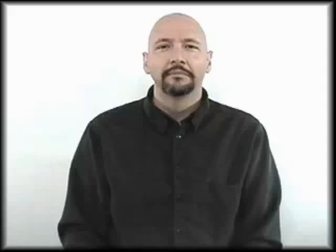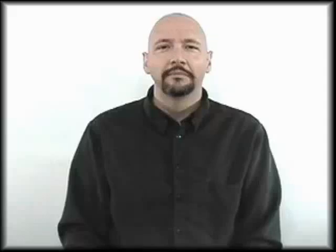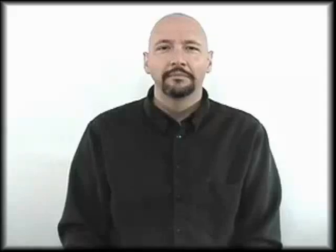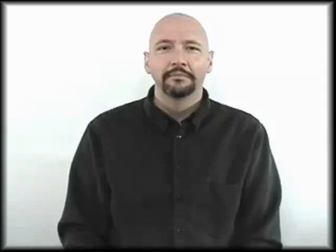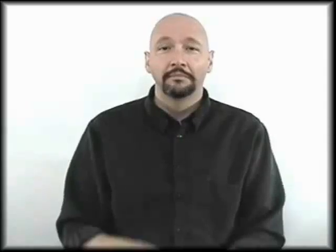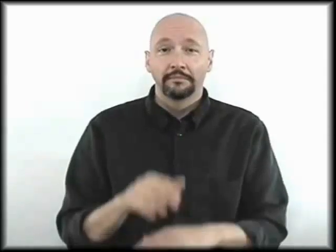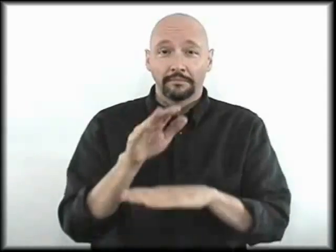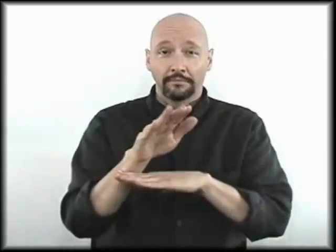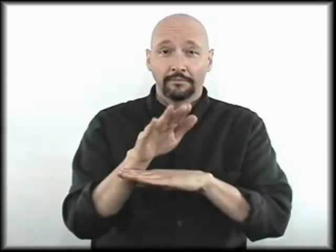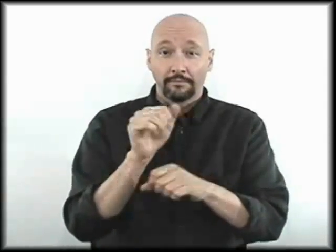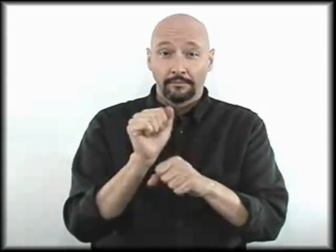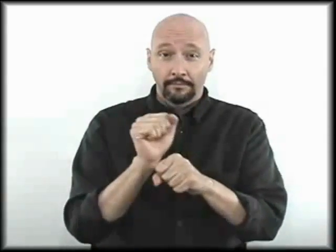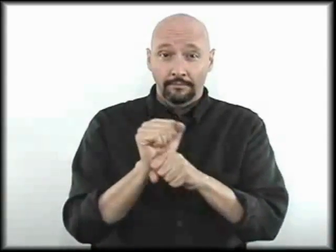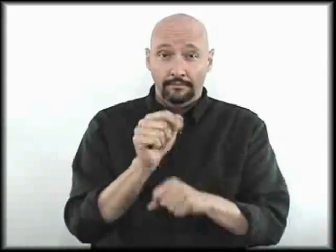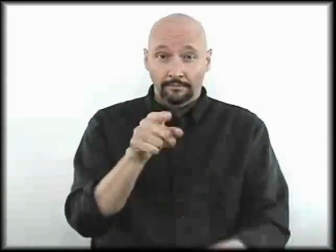AFTERNOON WORK YOU?